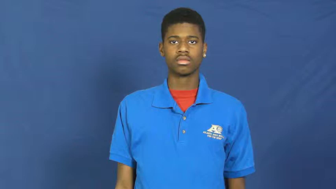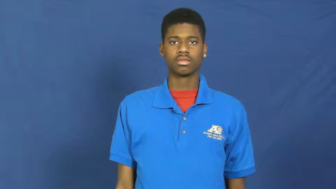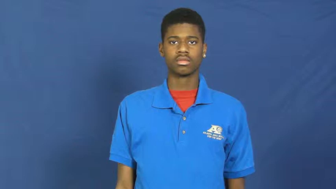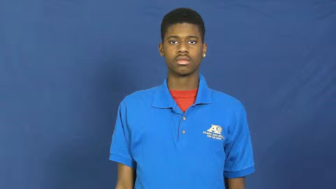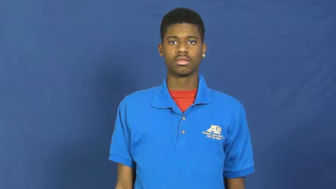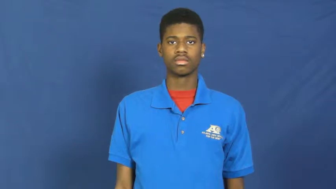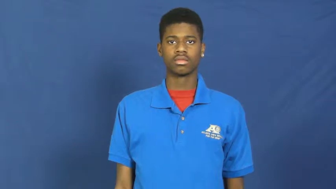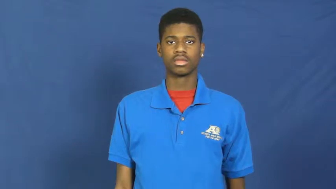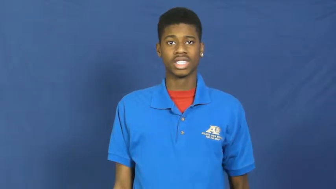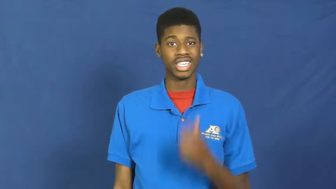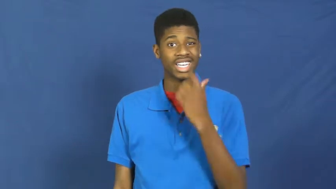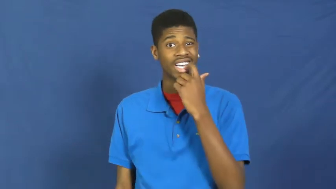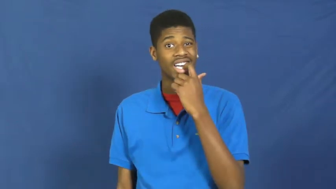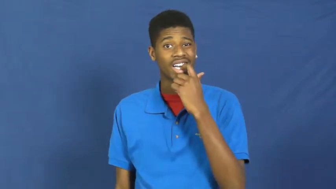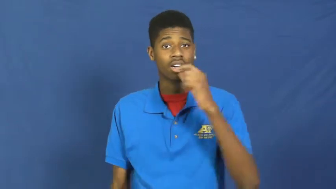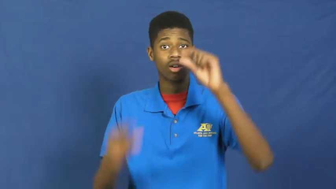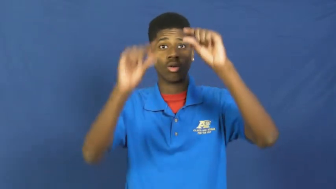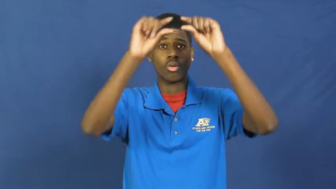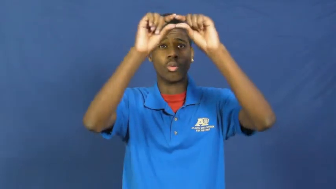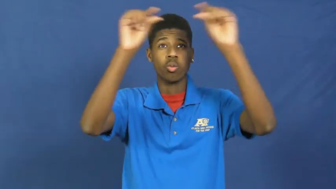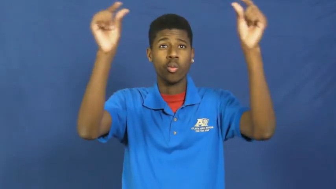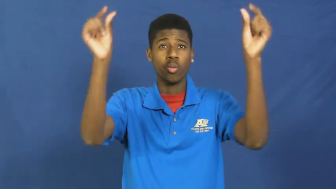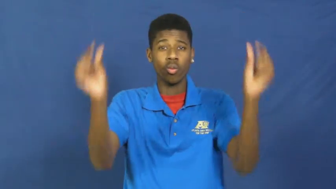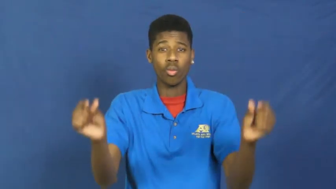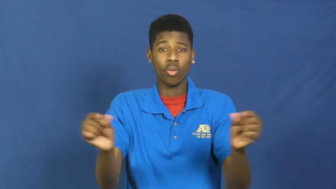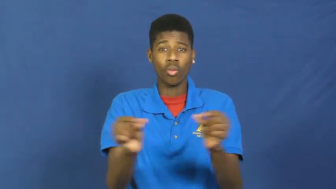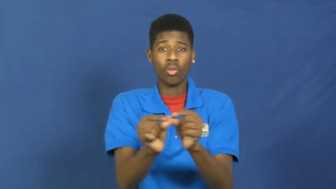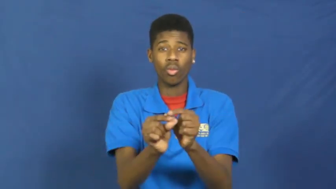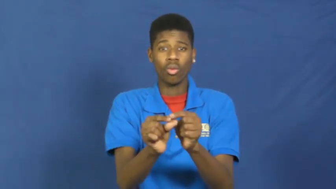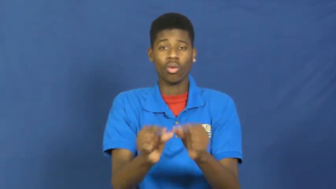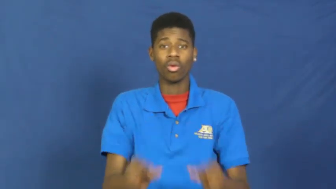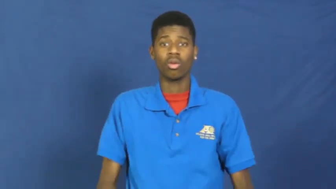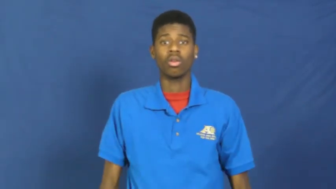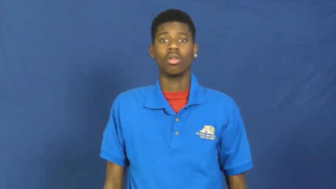pane